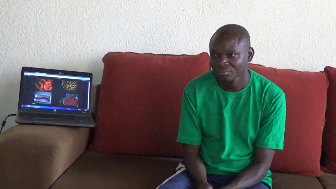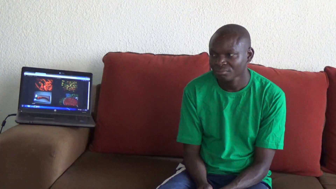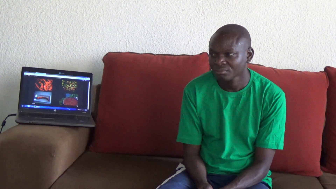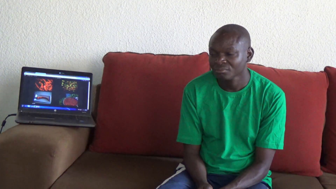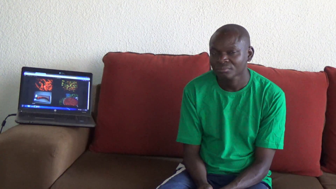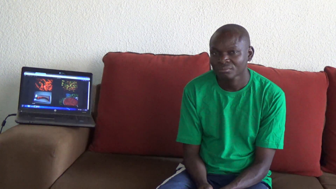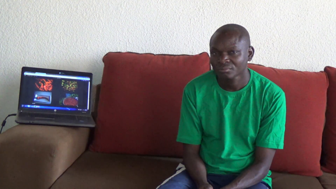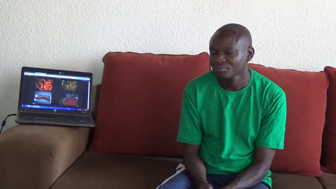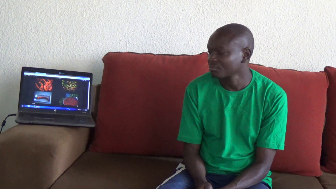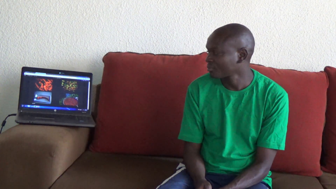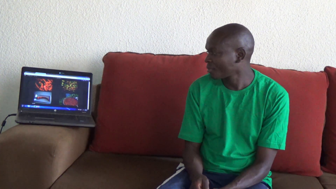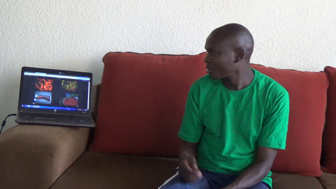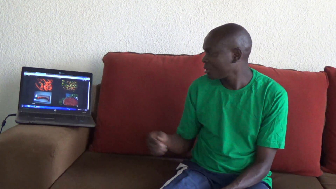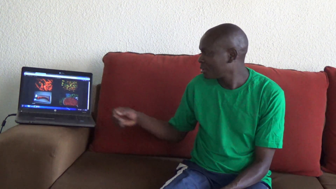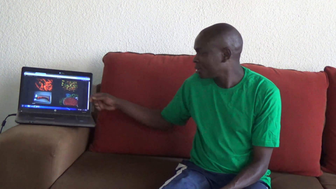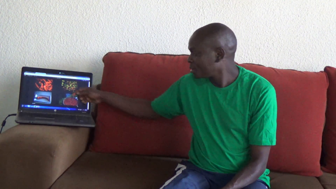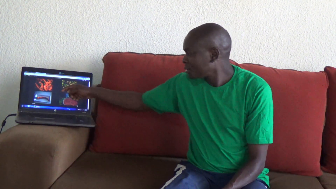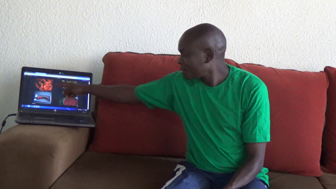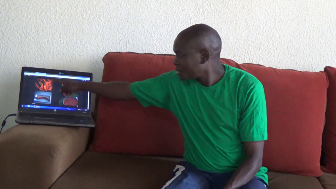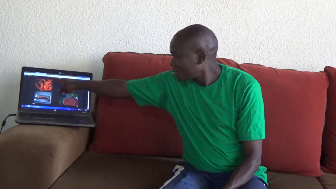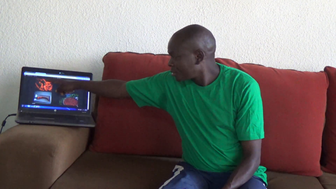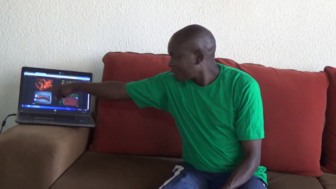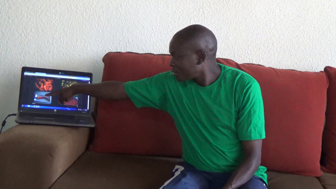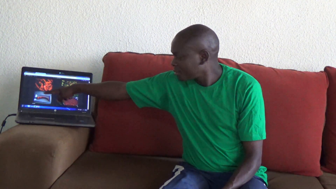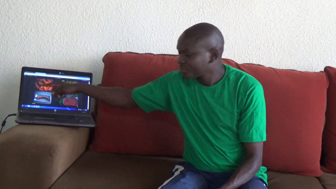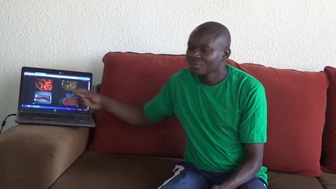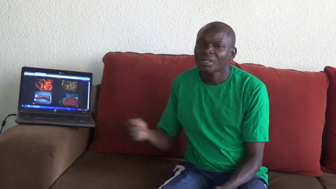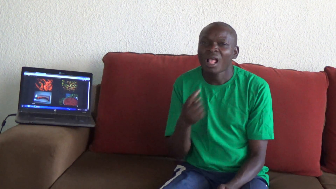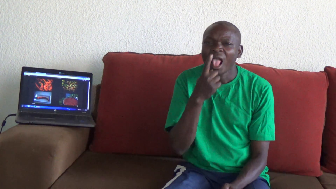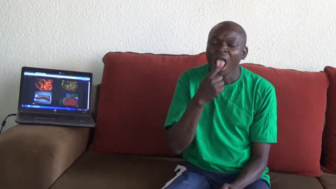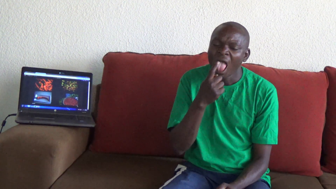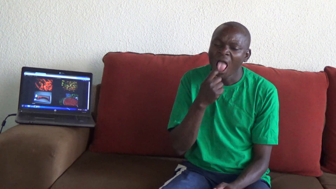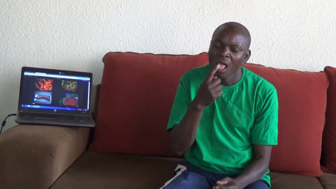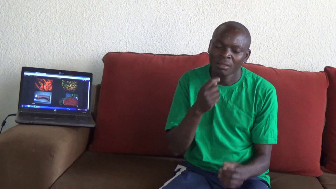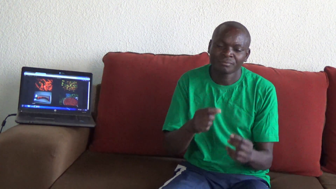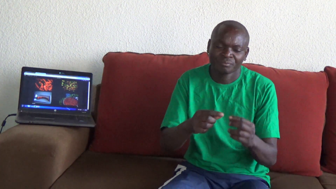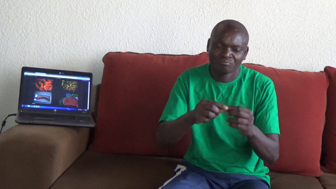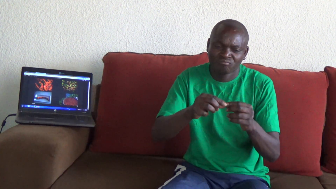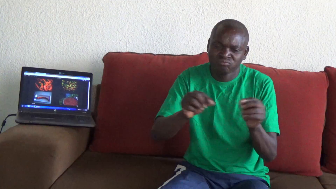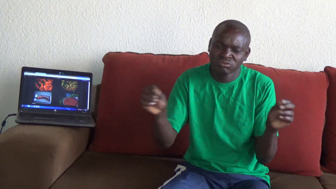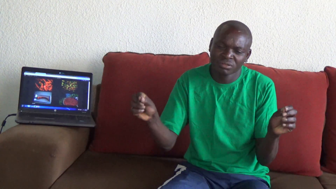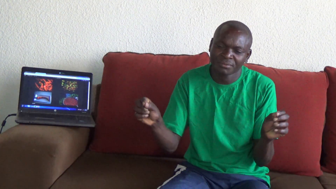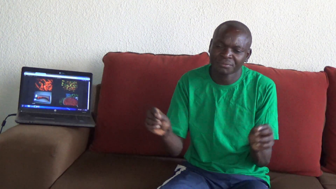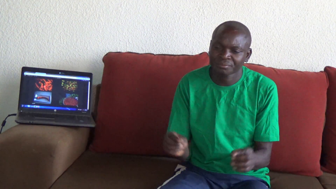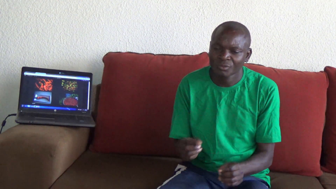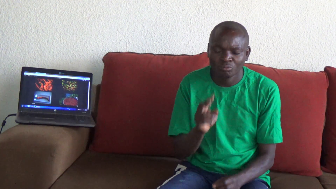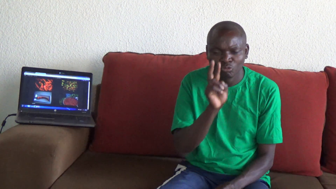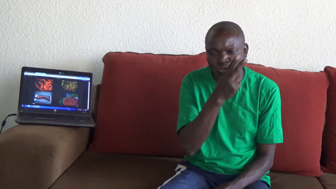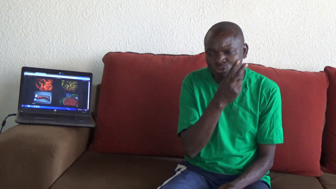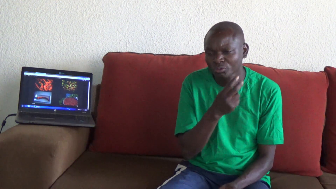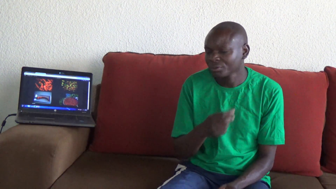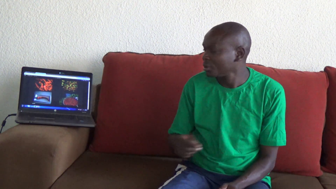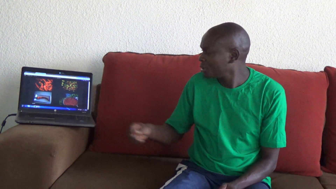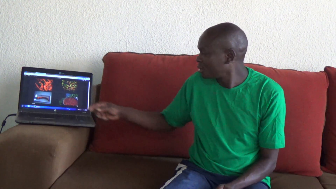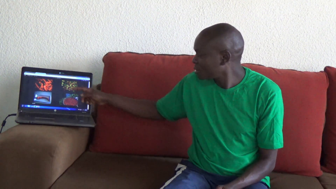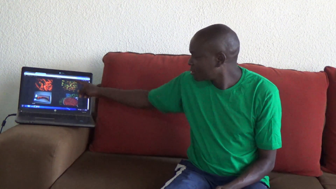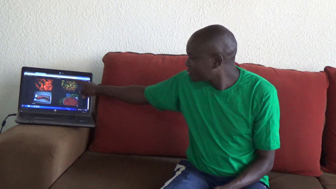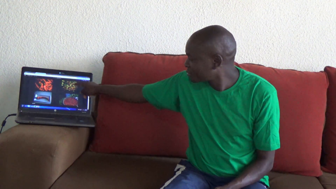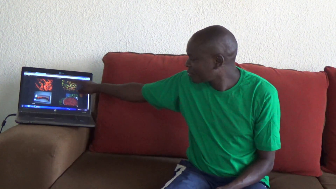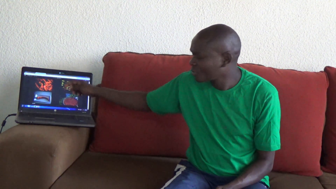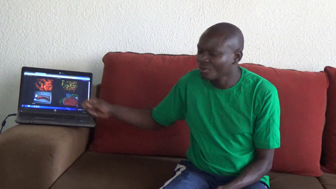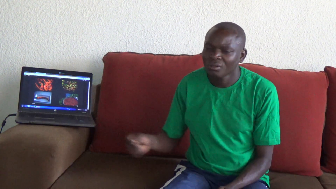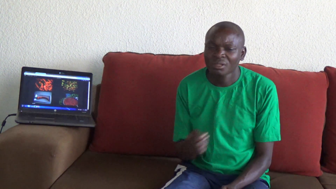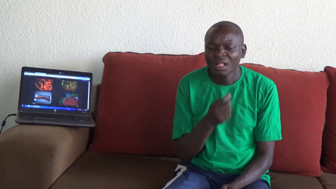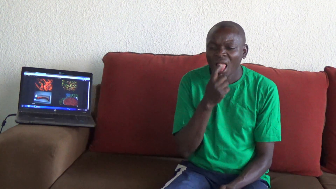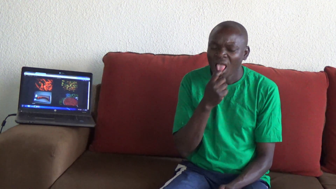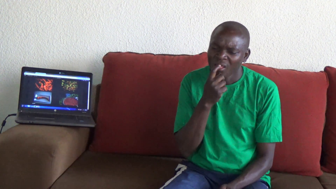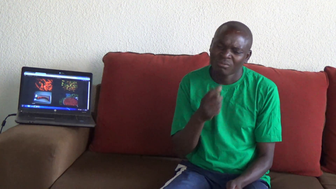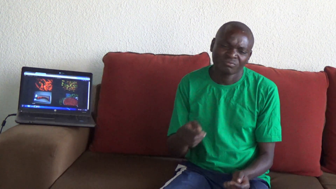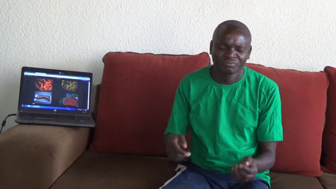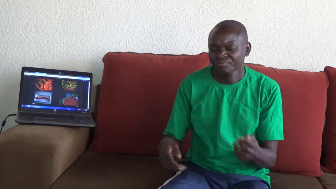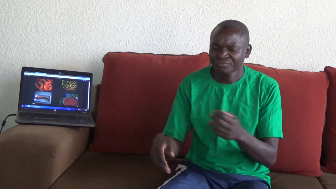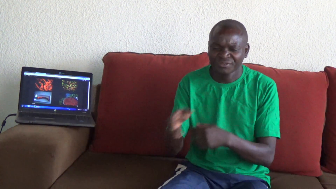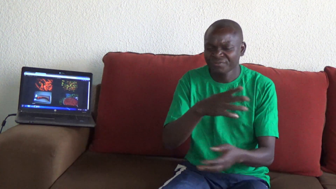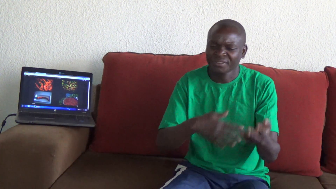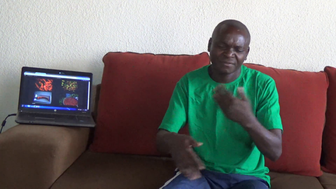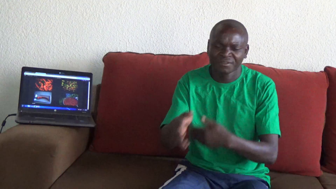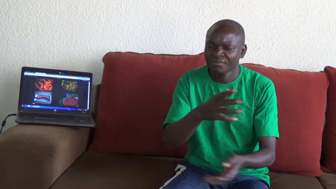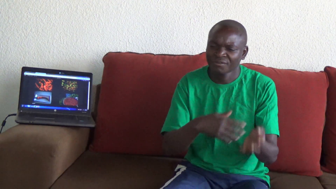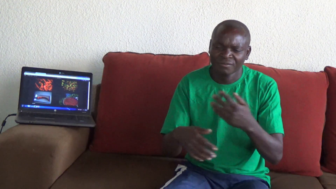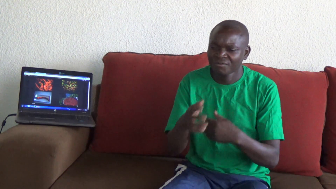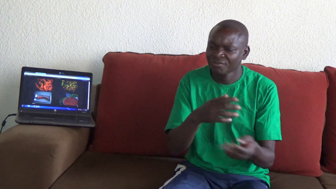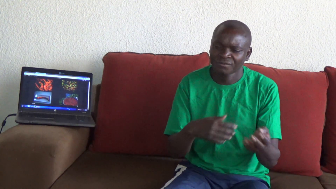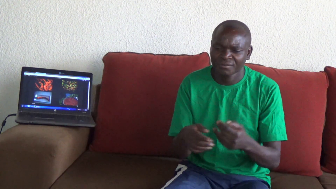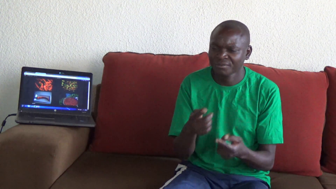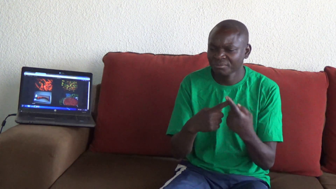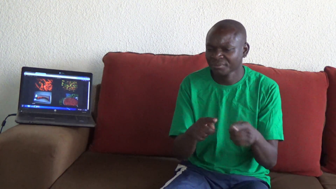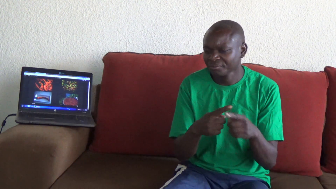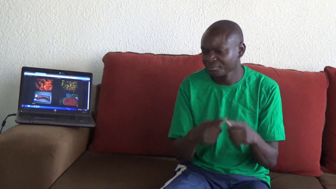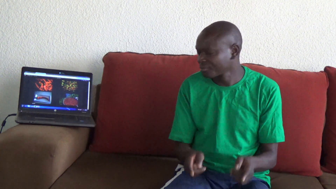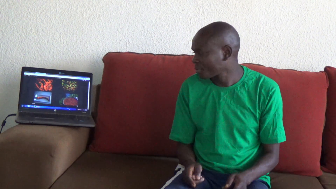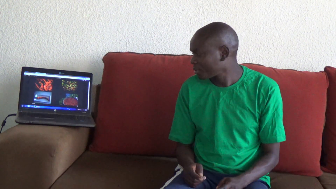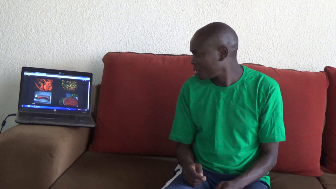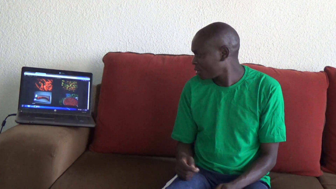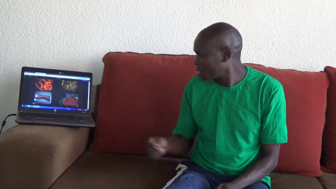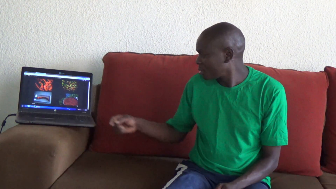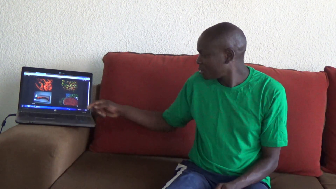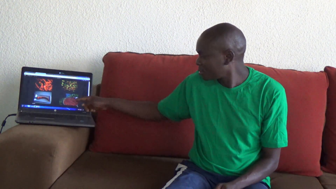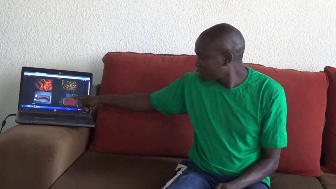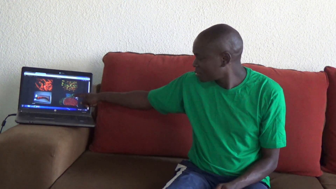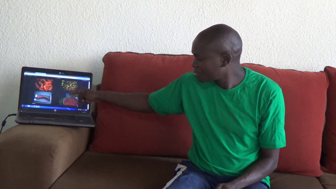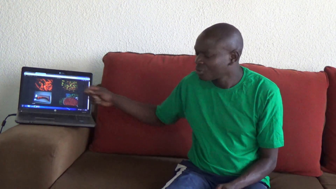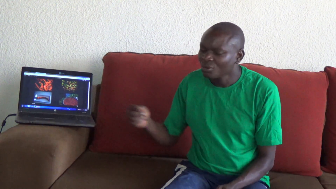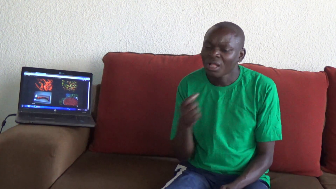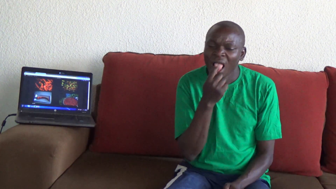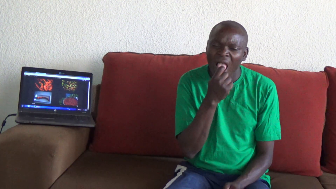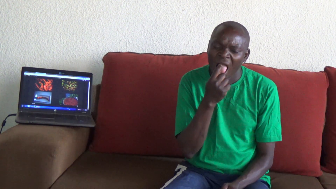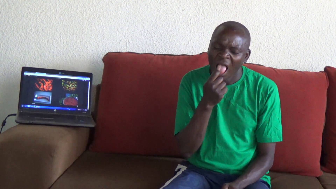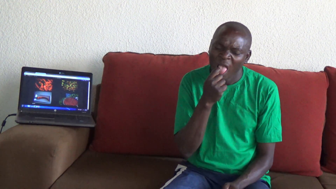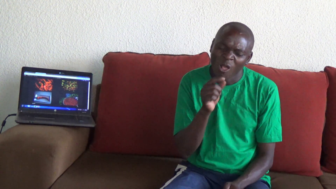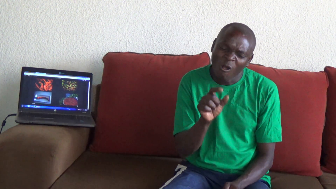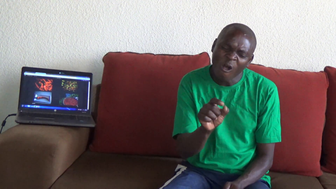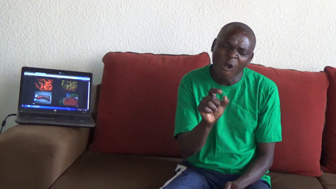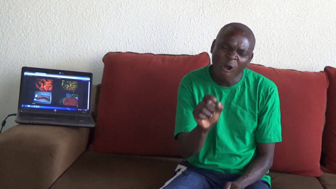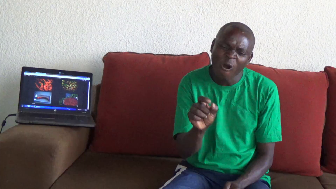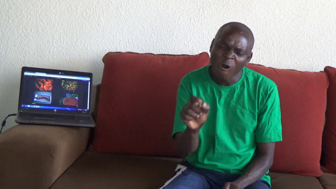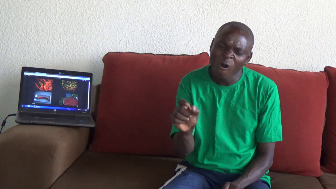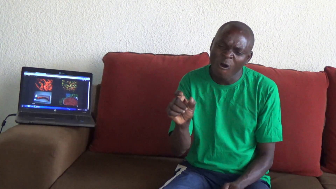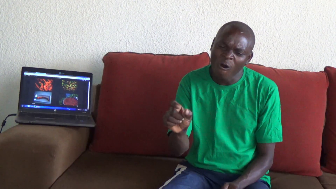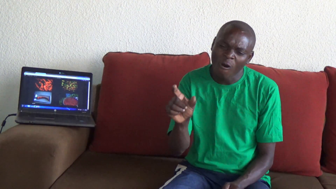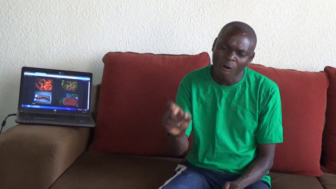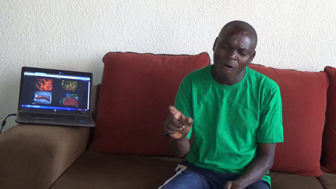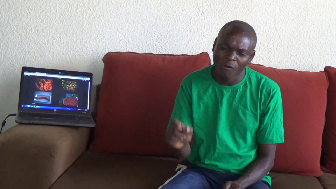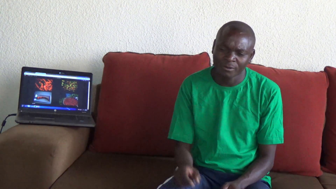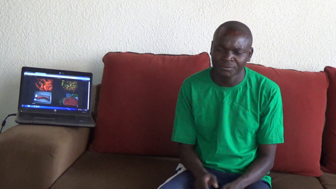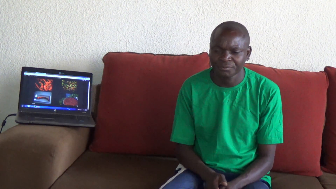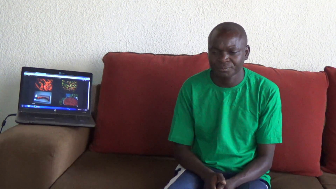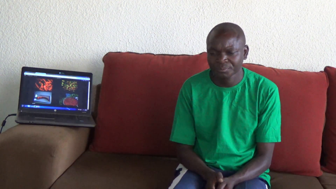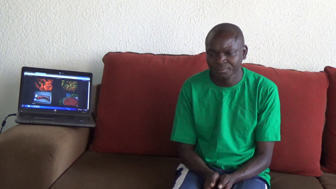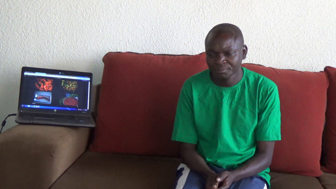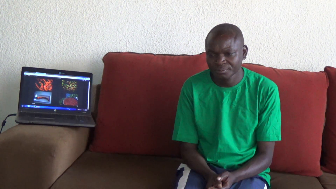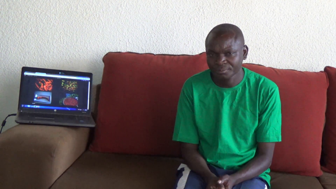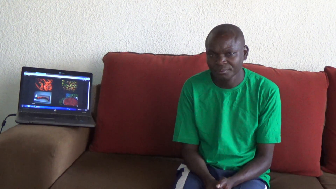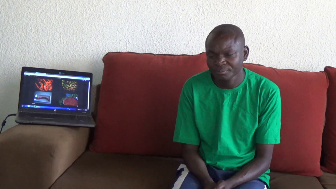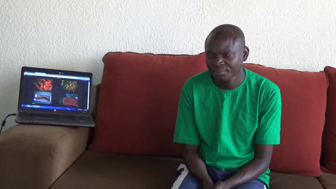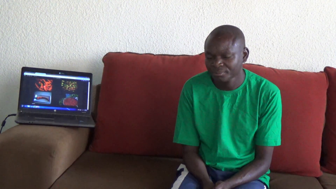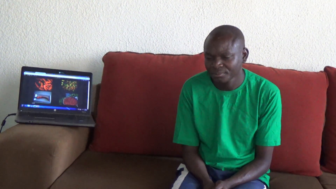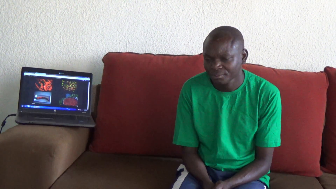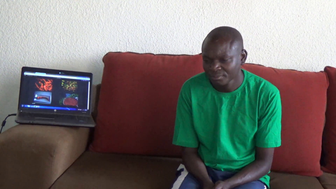hotpepper